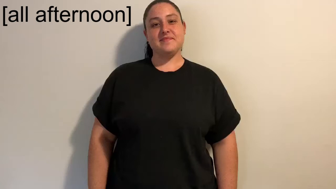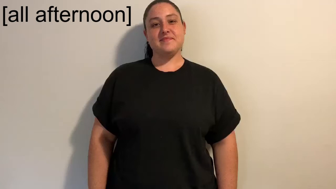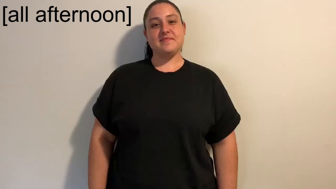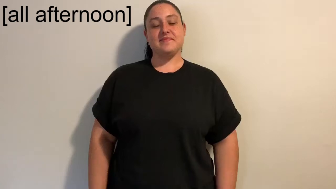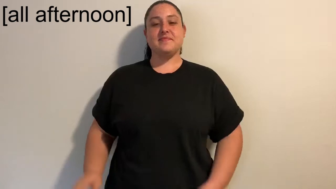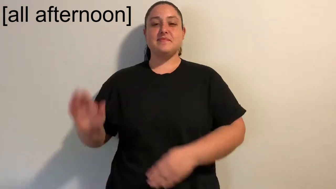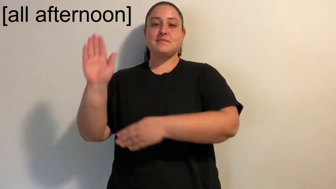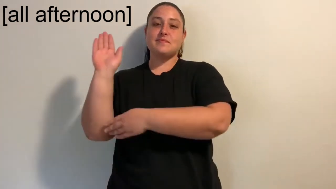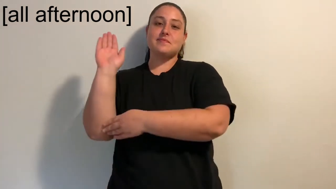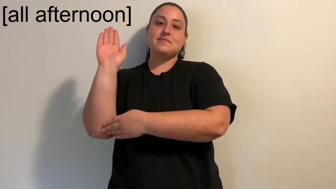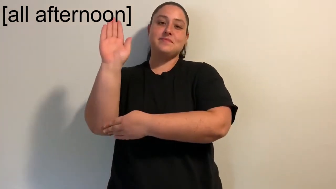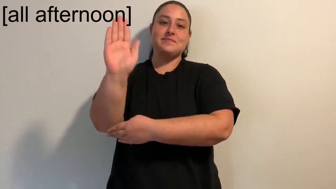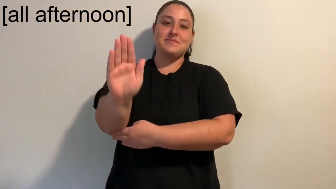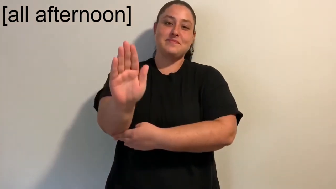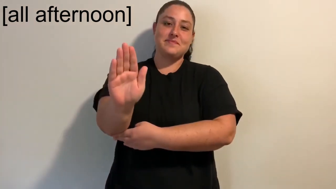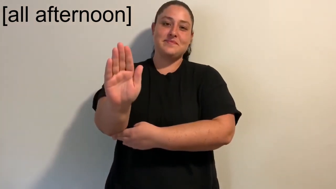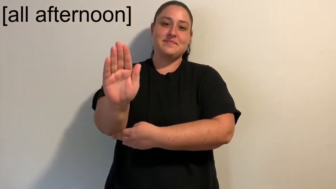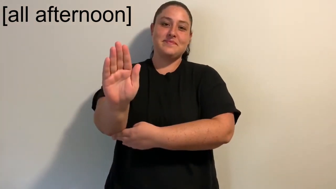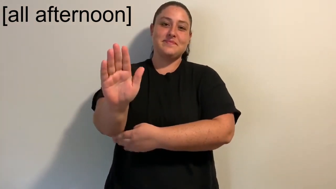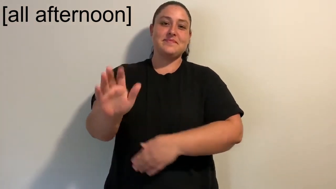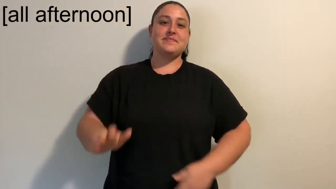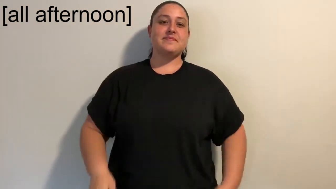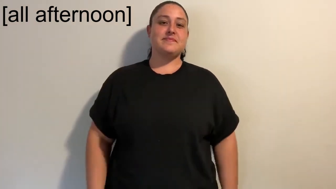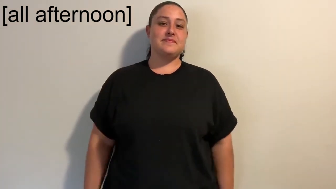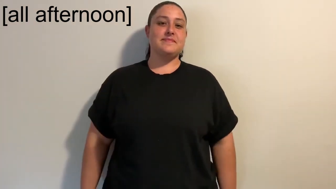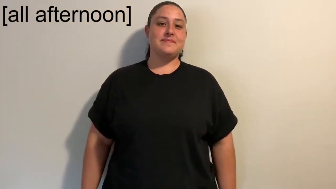all afternoon